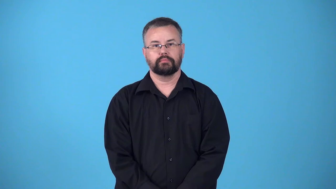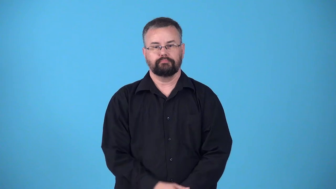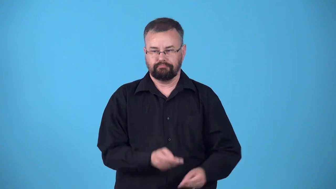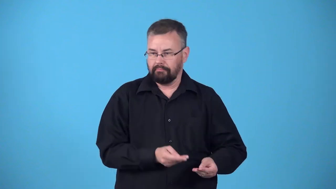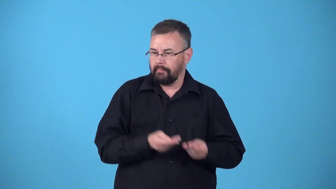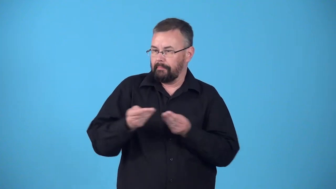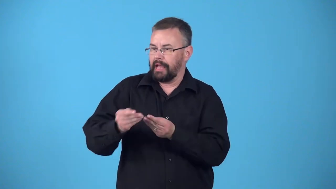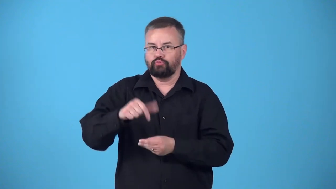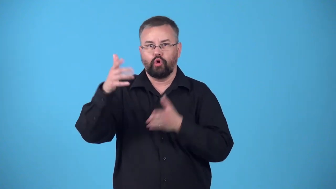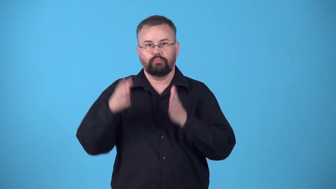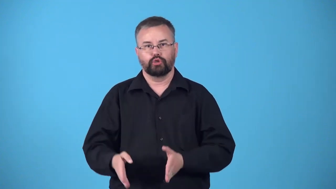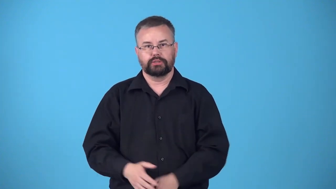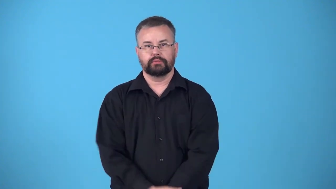hand off